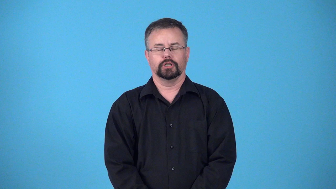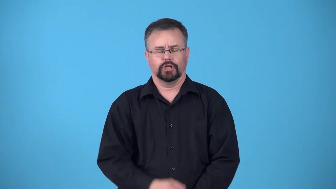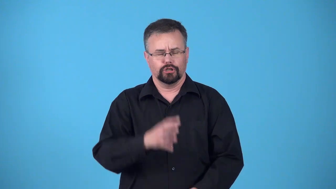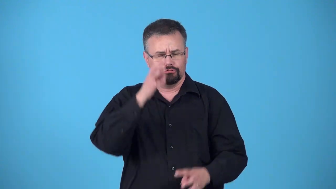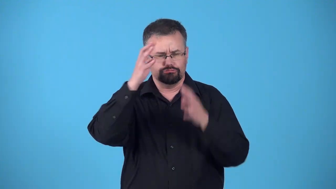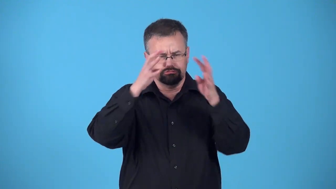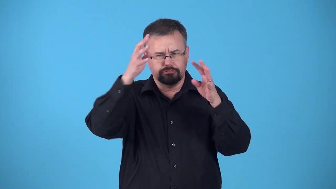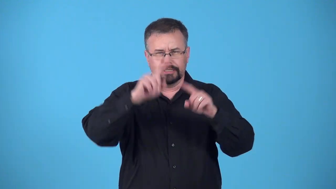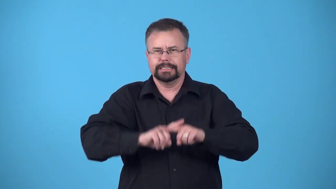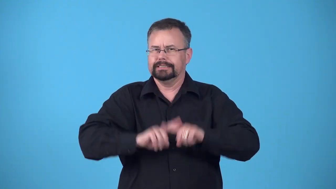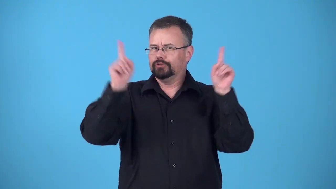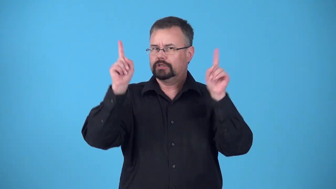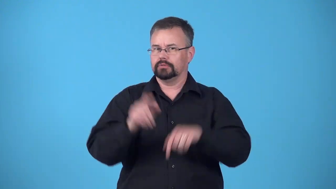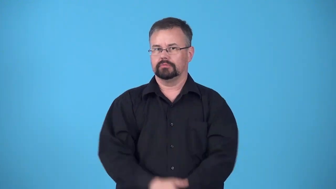think outside the box